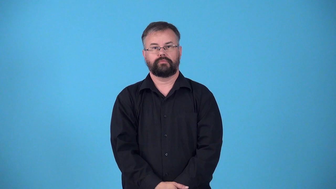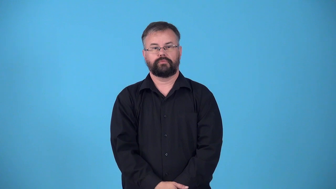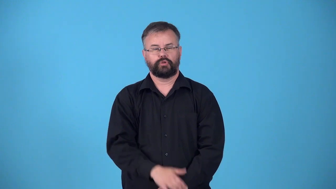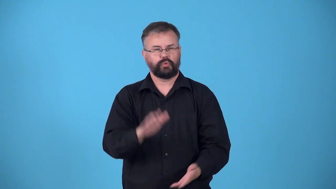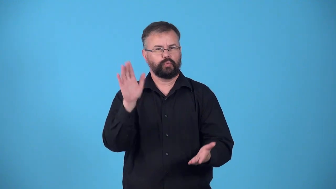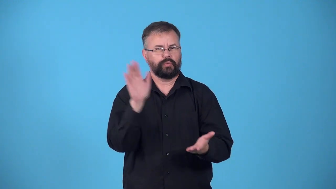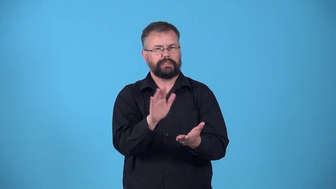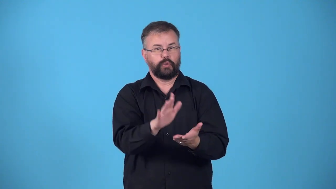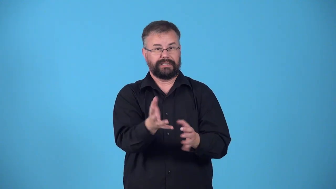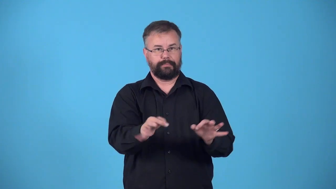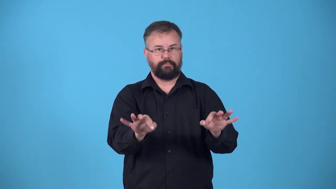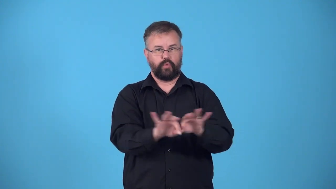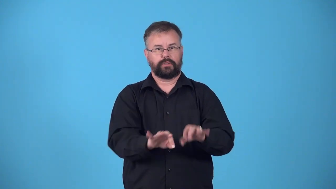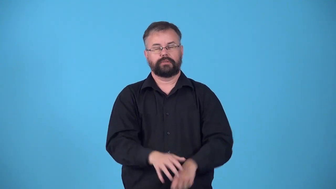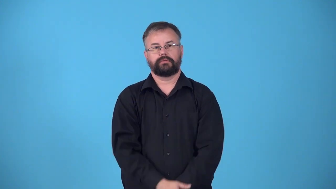play down